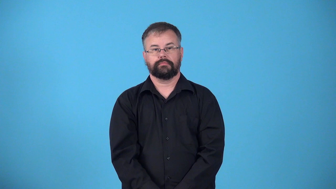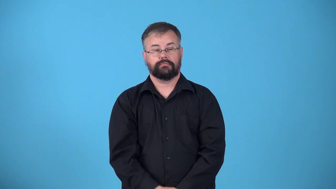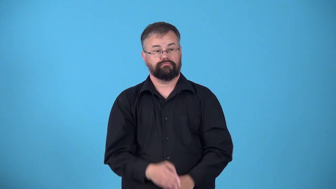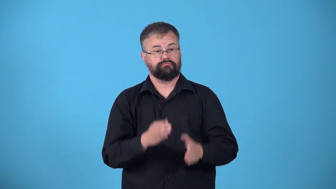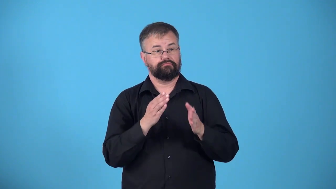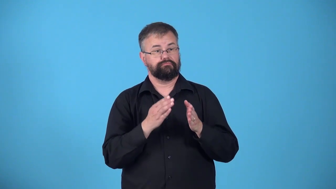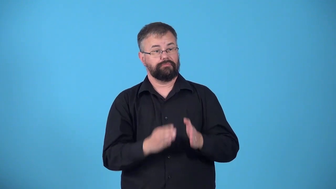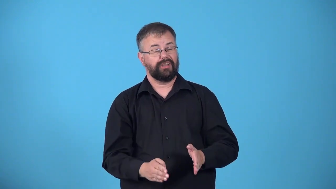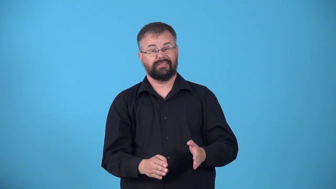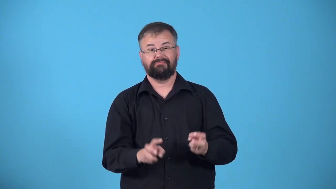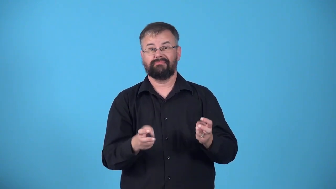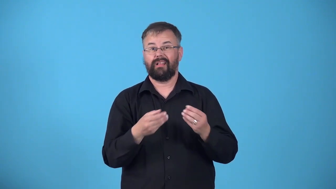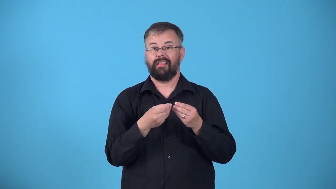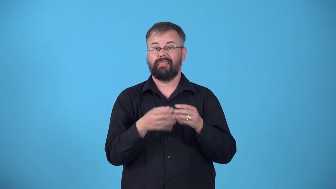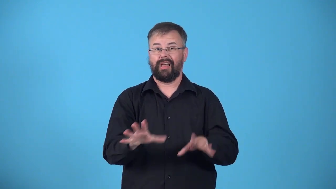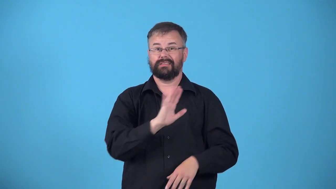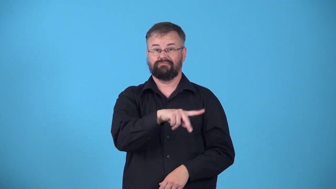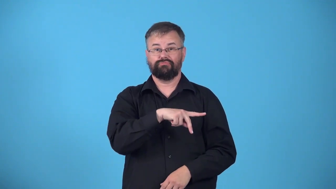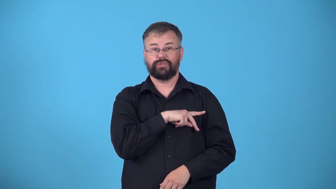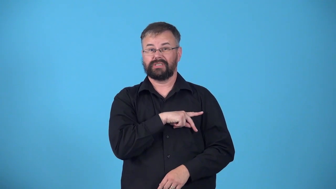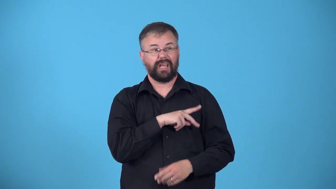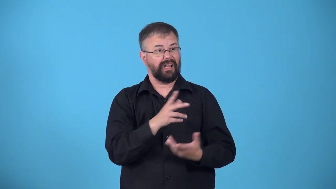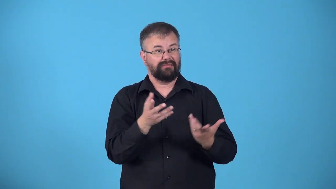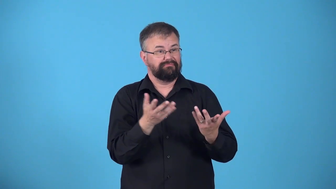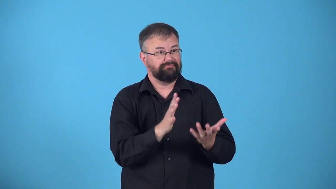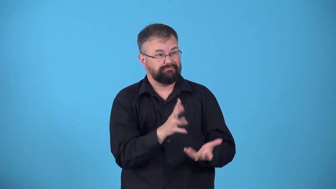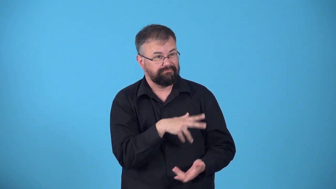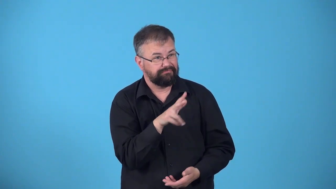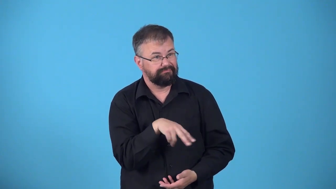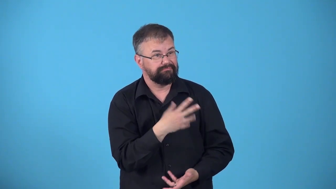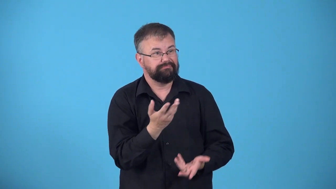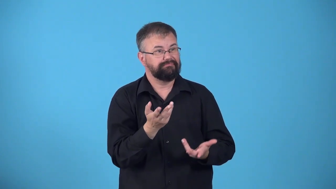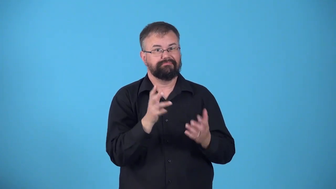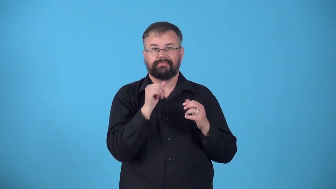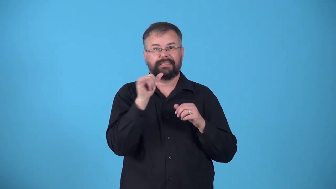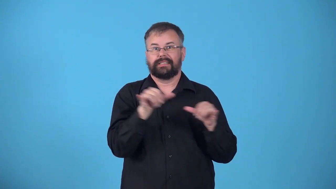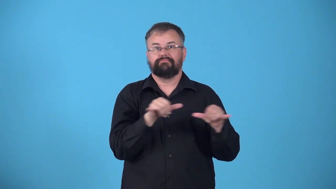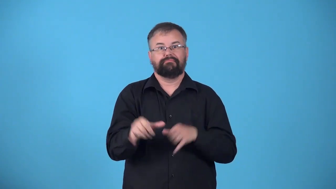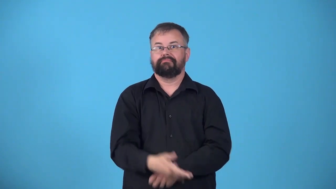husk,shell